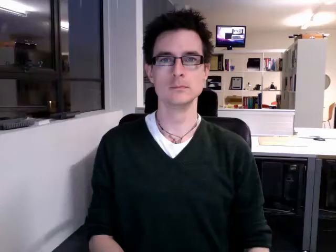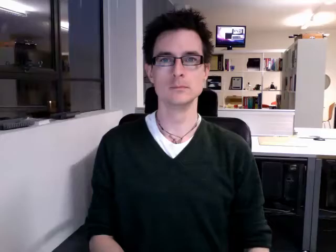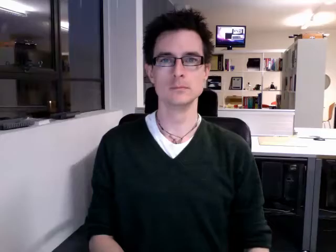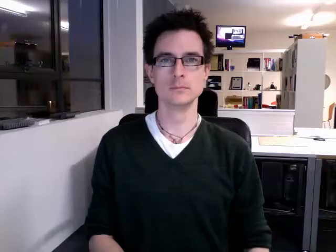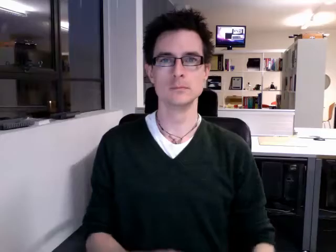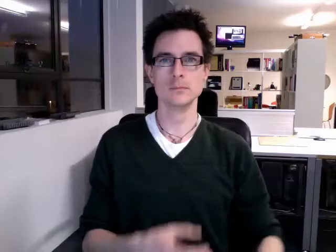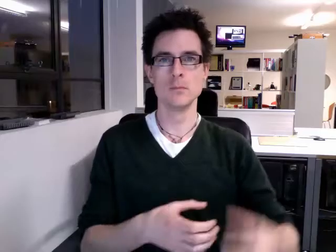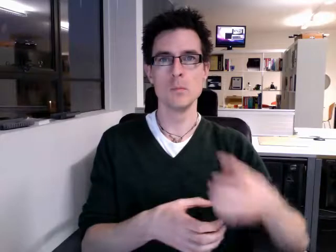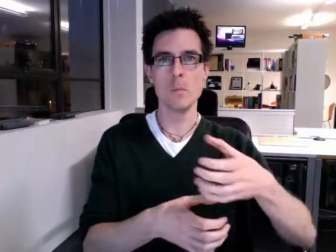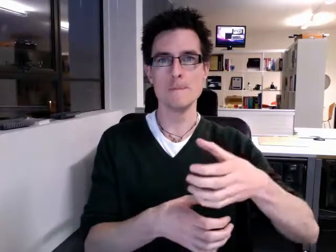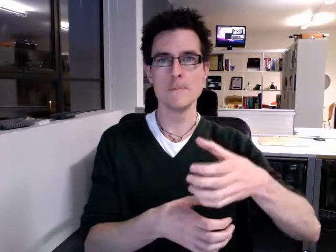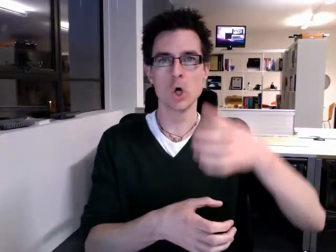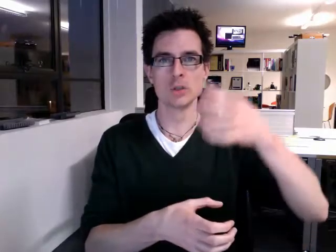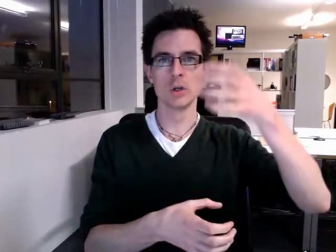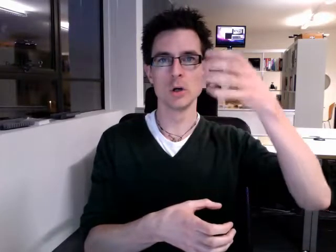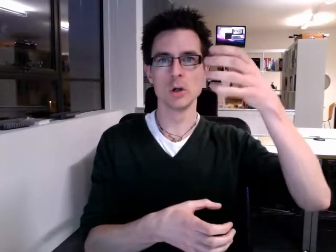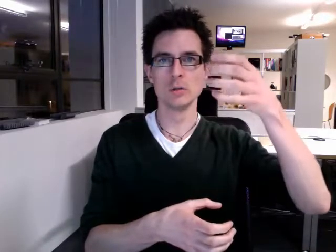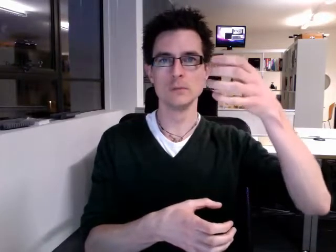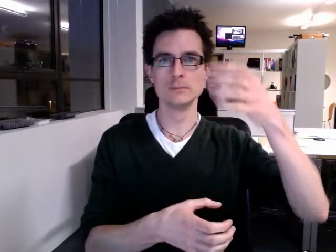bottle